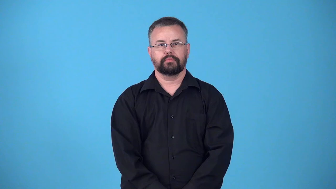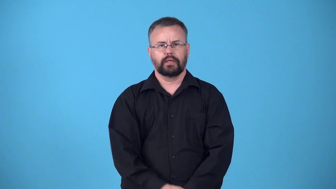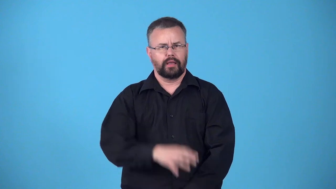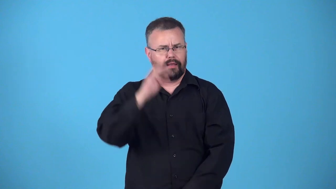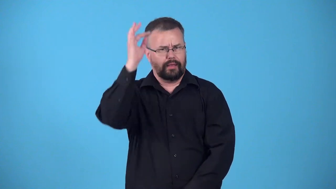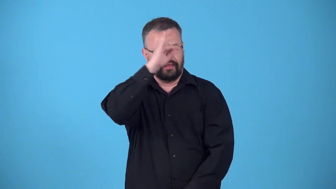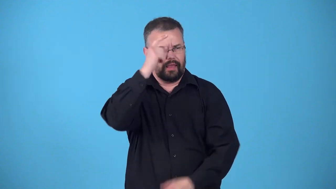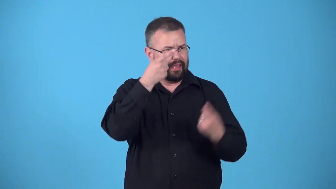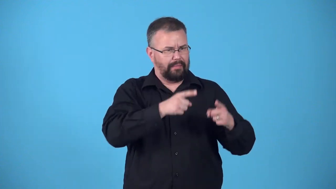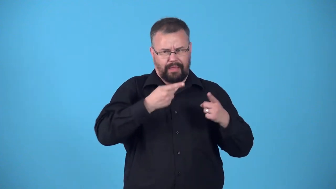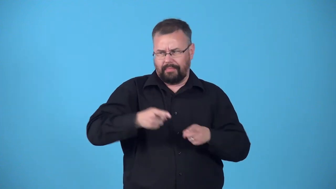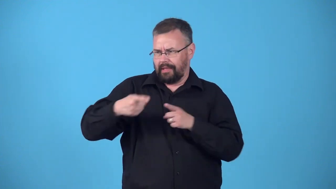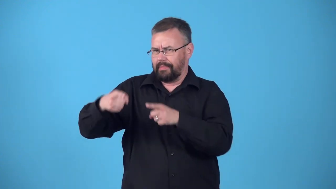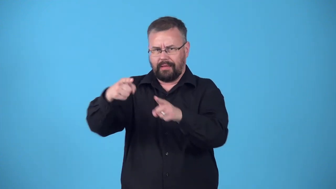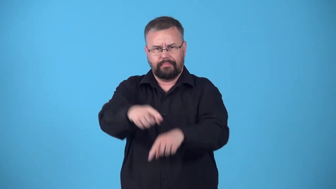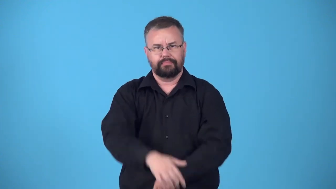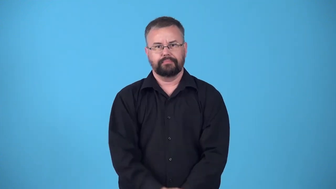gone fishing